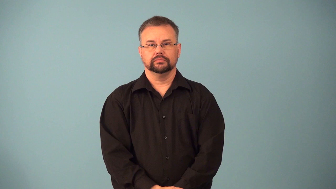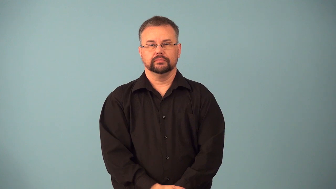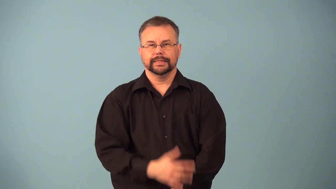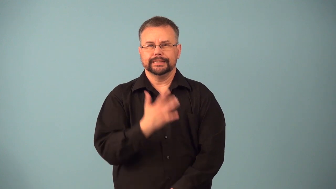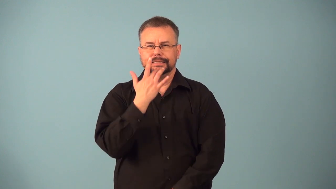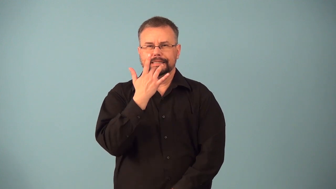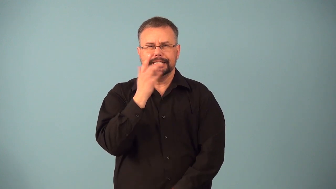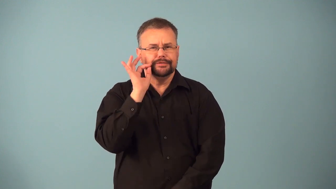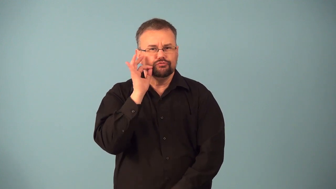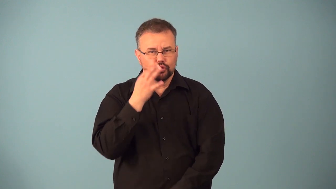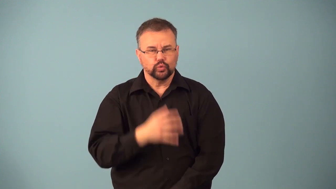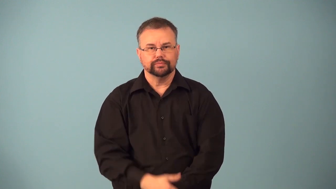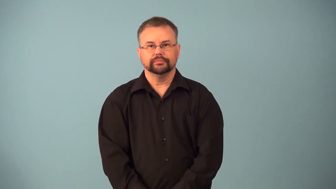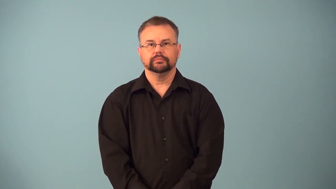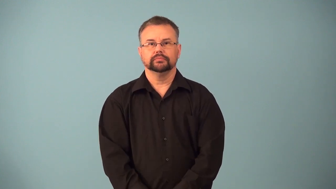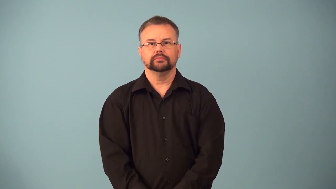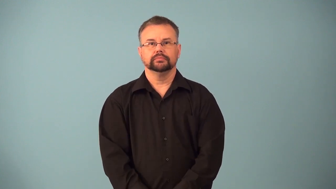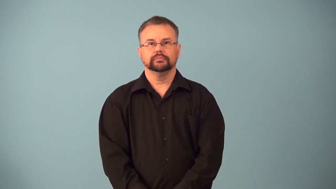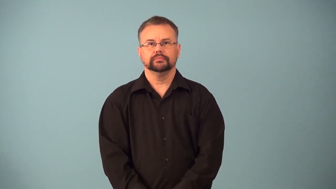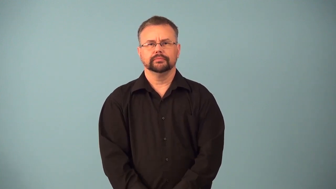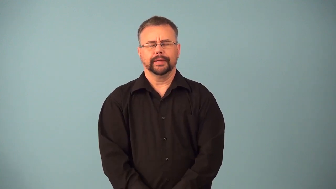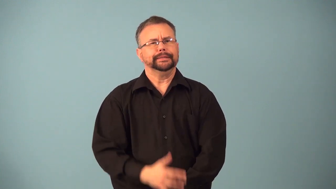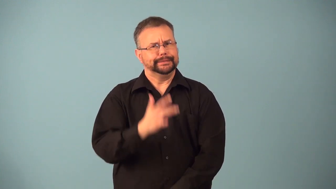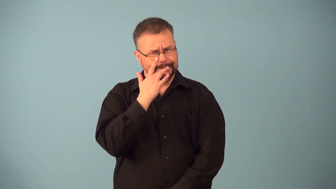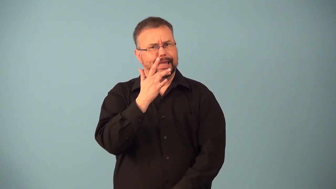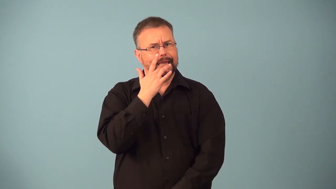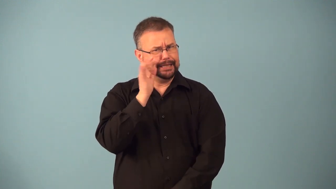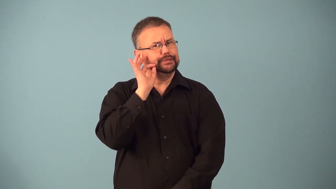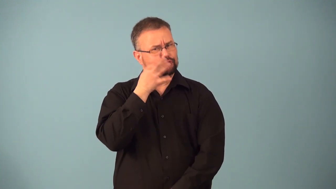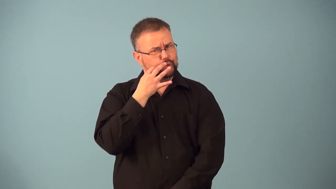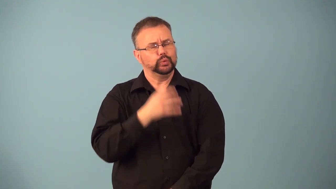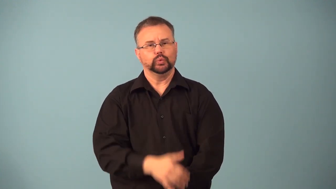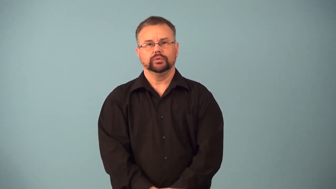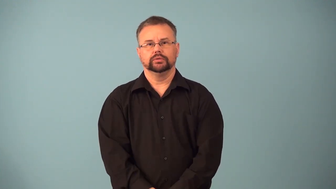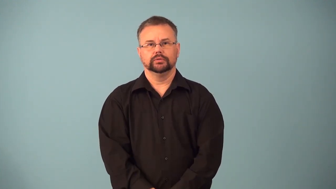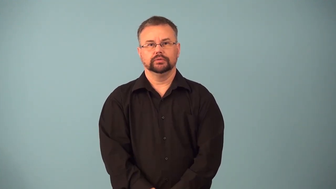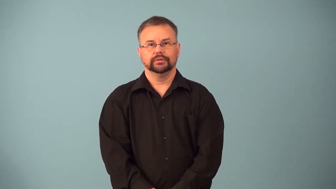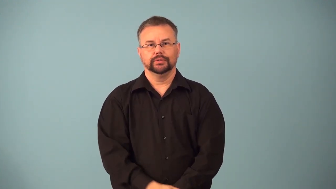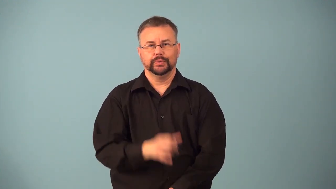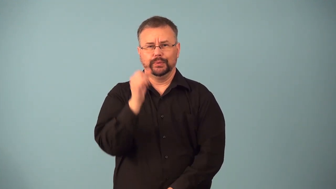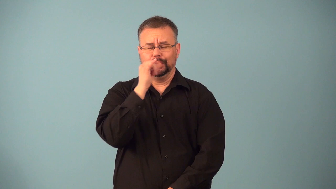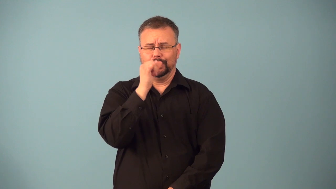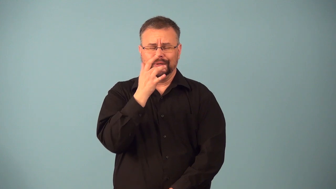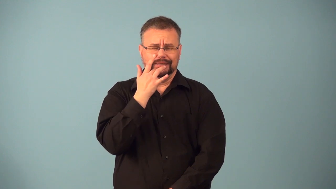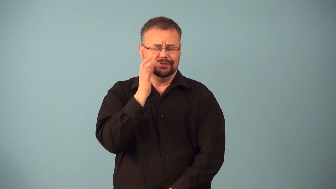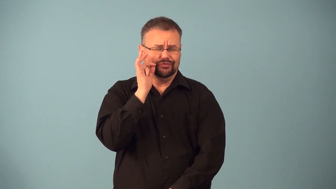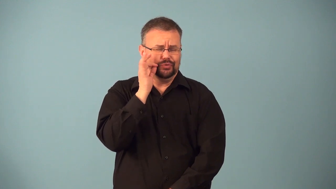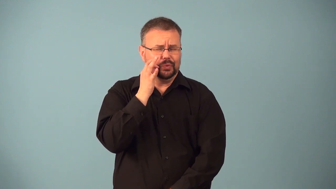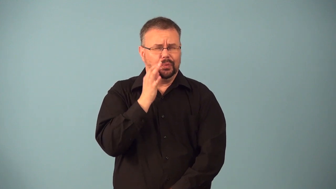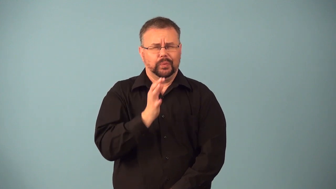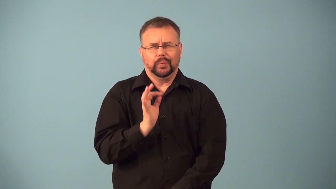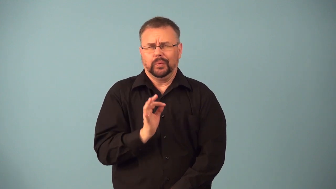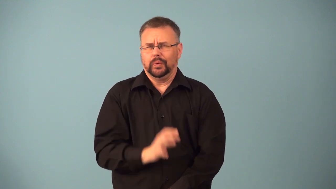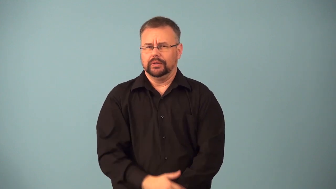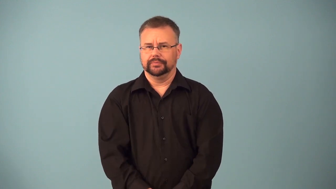fruity,fruitier,fruitiest